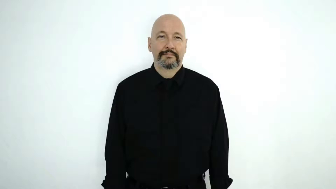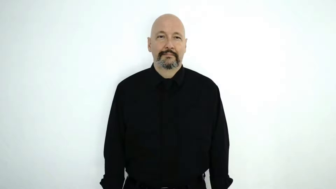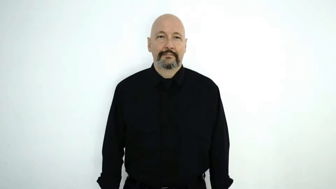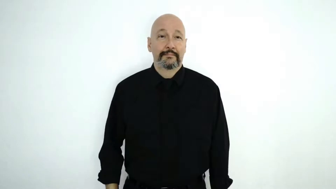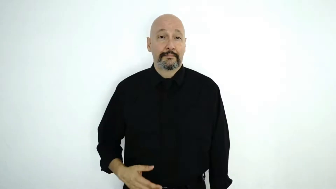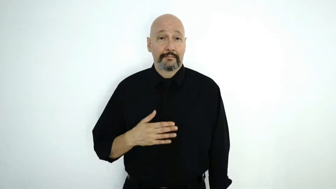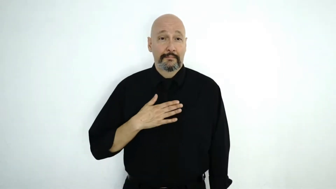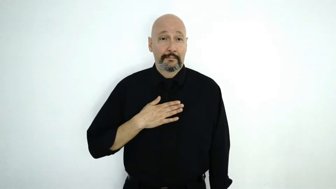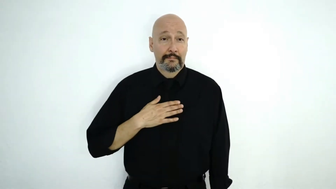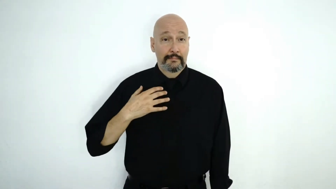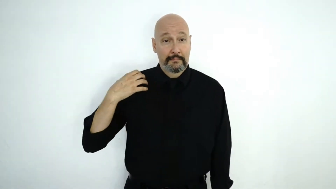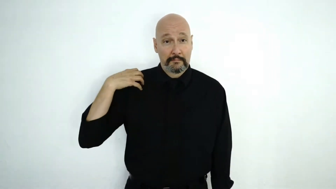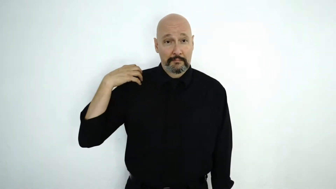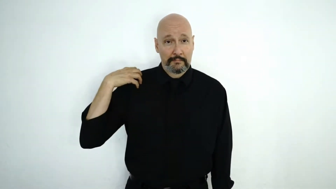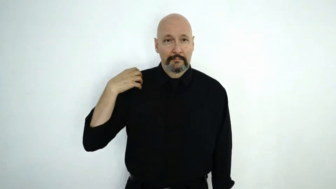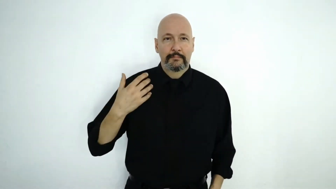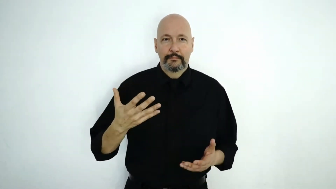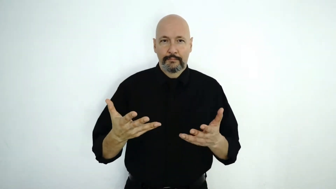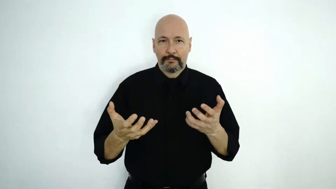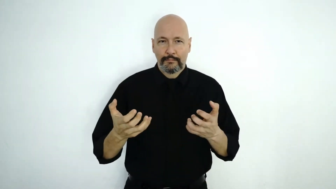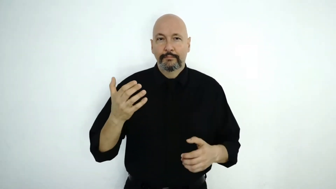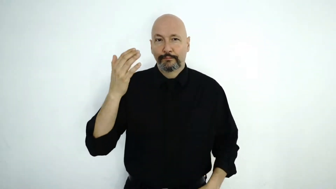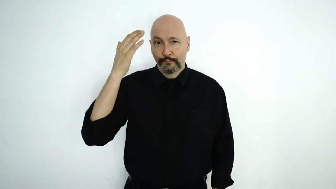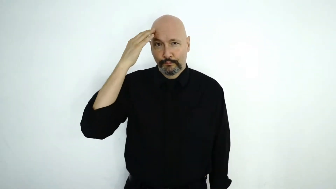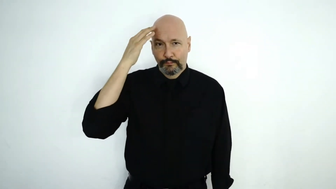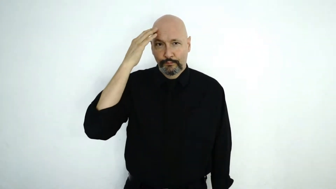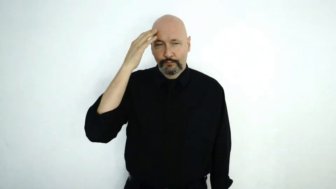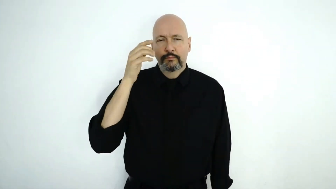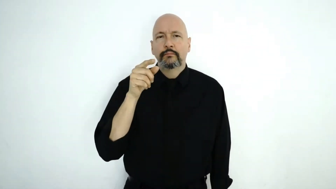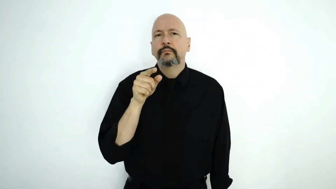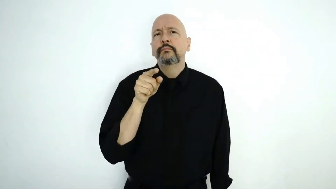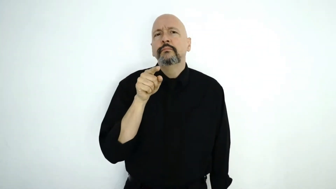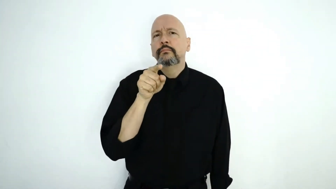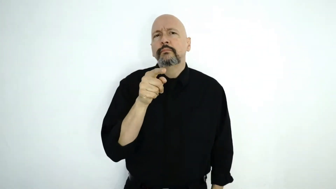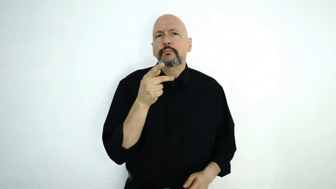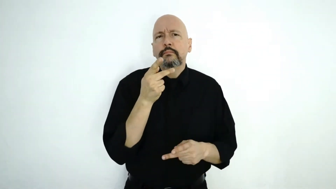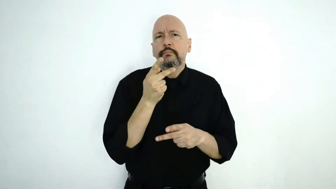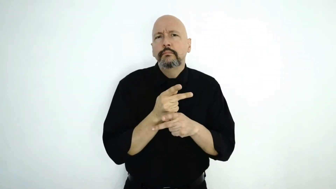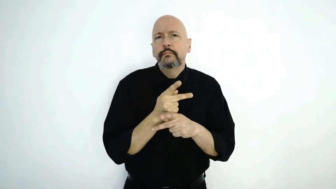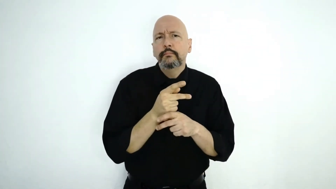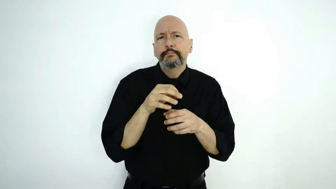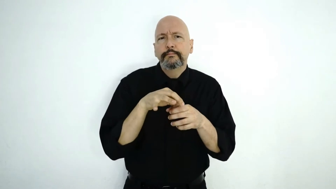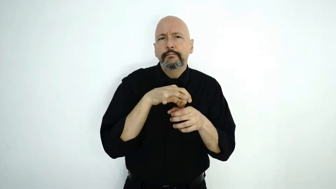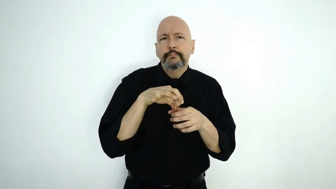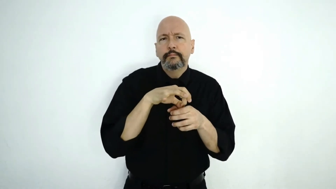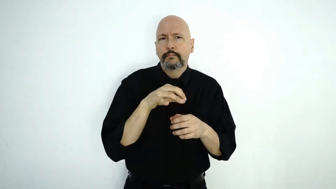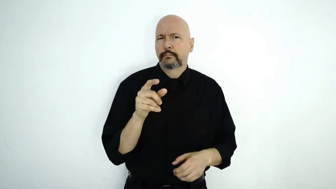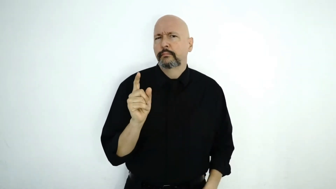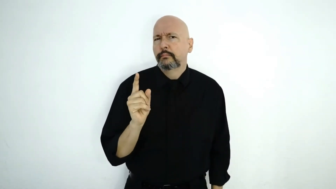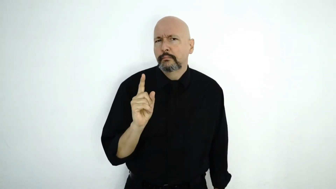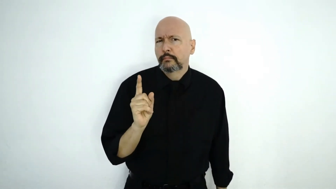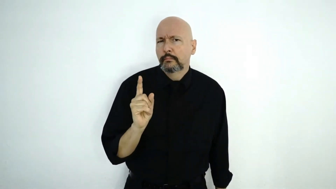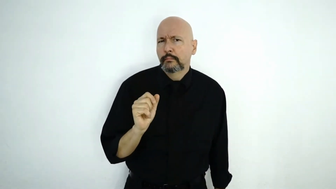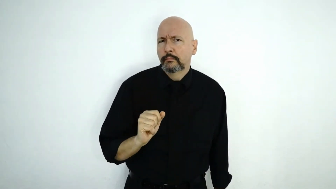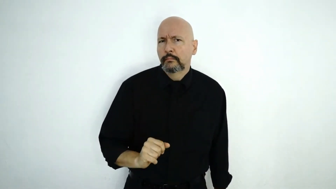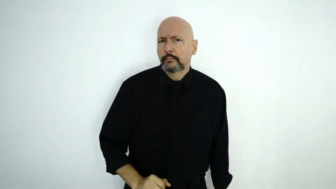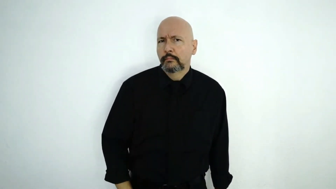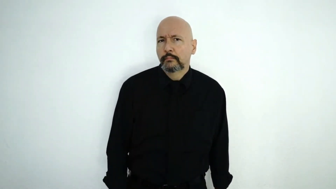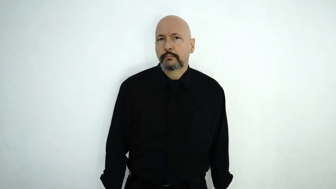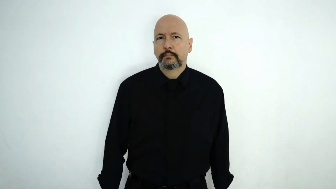MY BOSS WANT KNOW, YOU KEEP TEA WHERE?